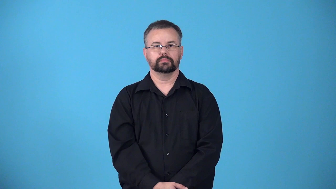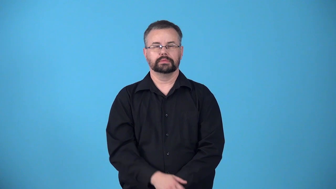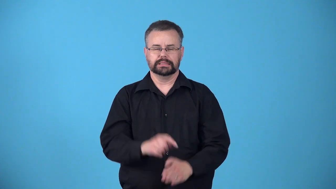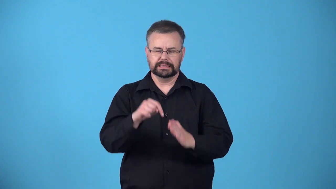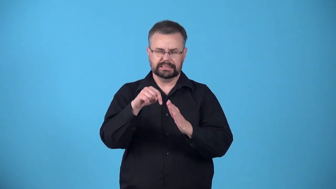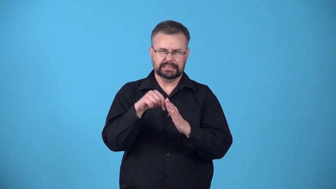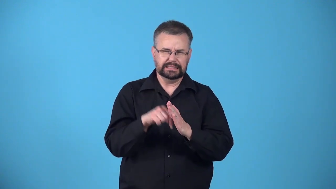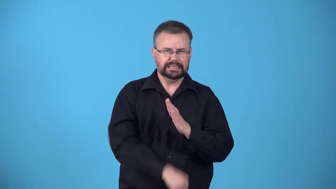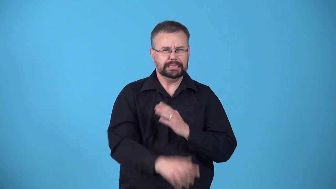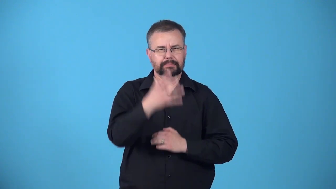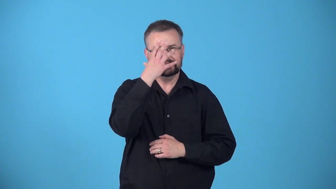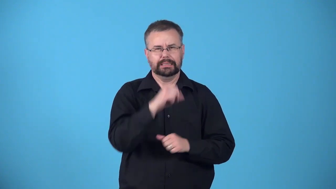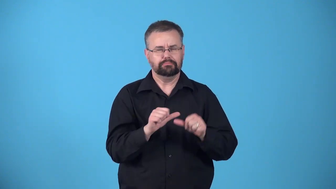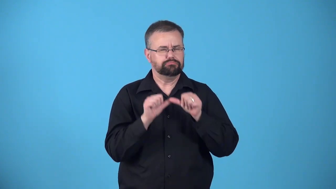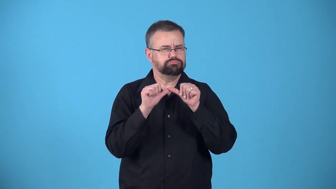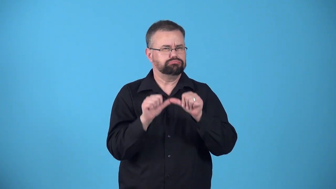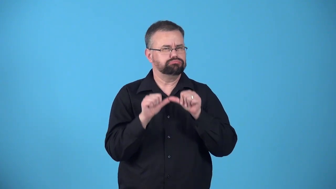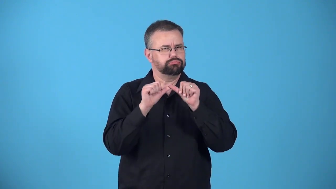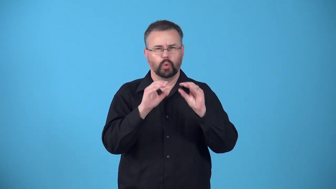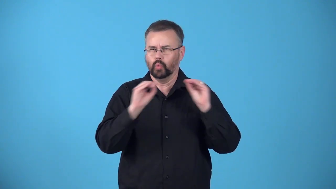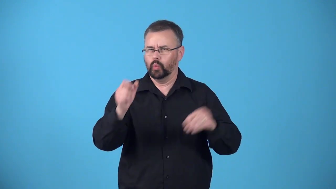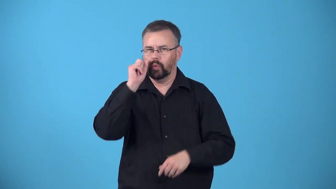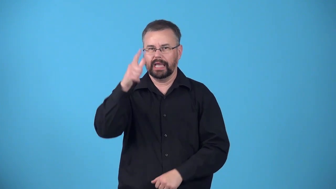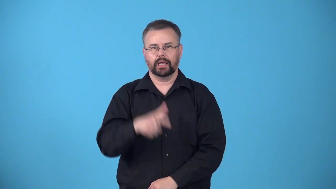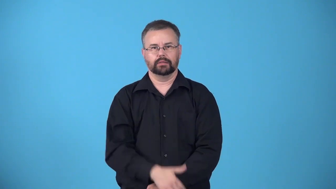wakeless sleep